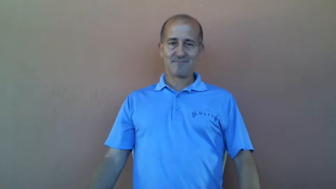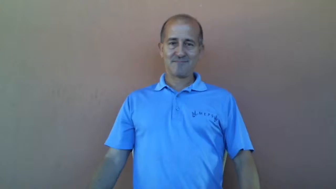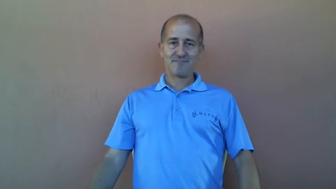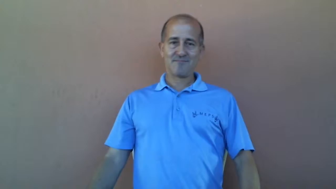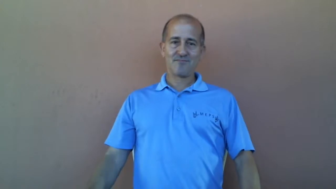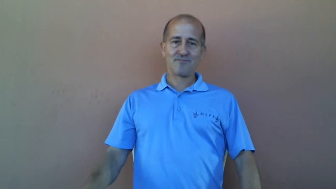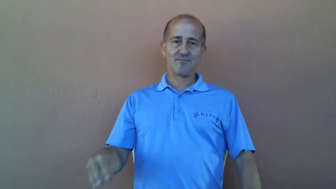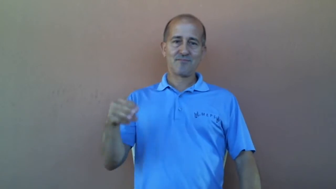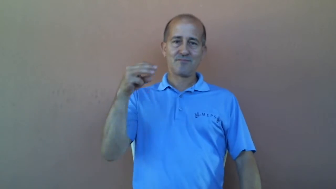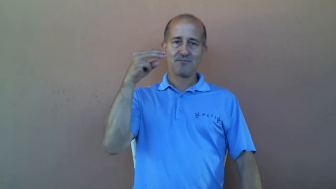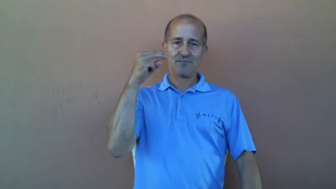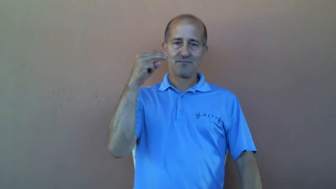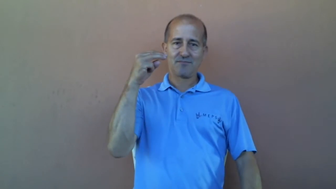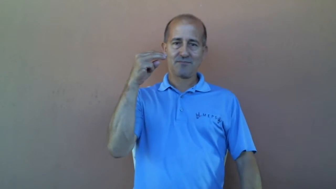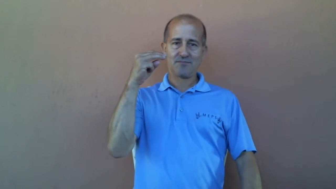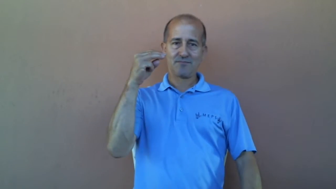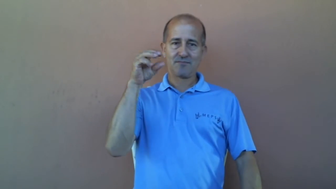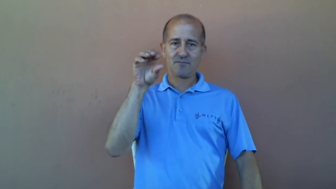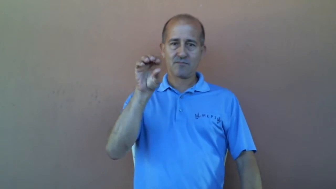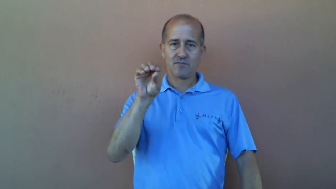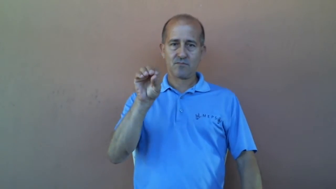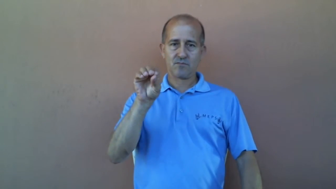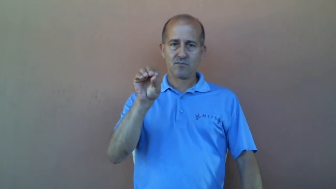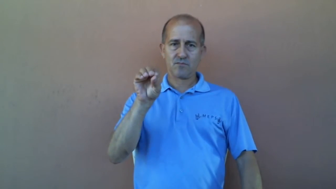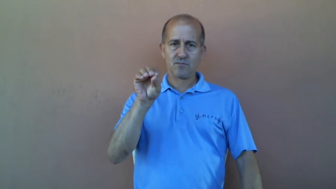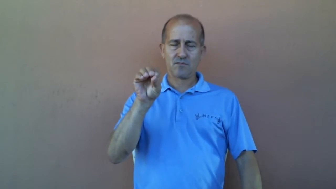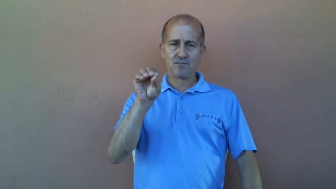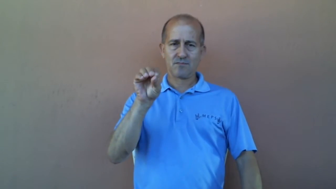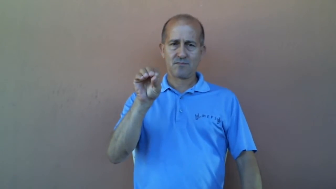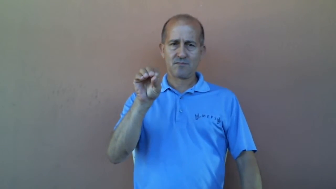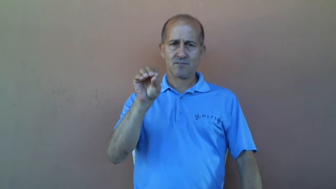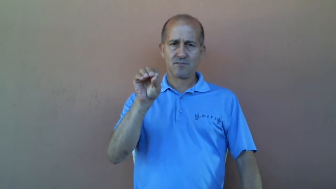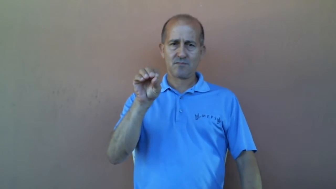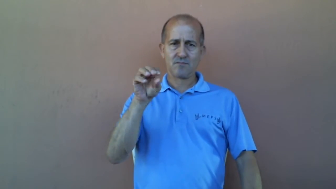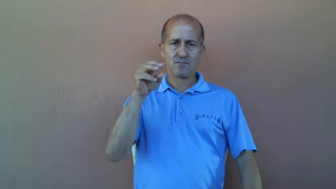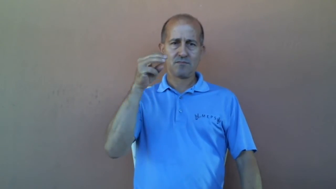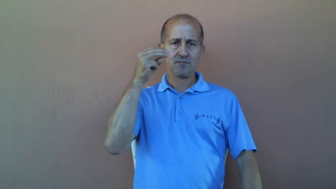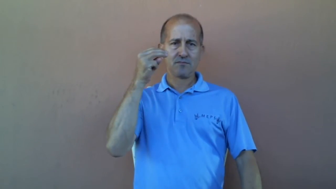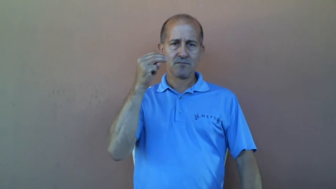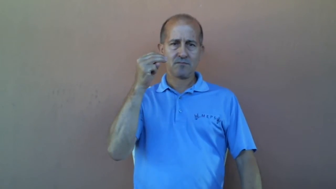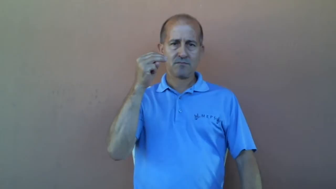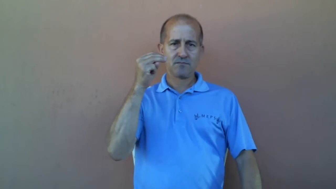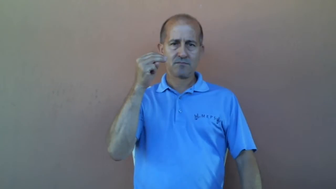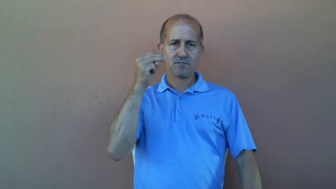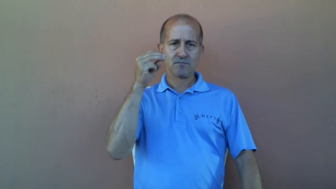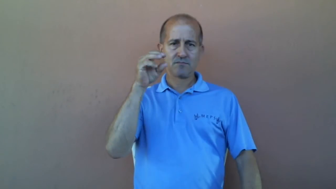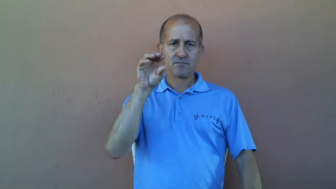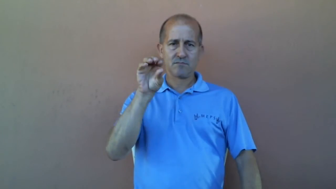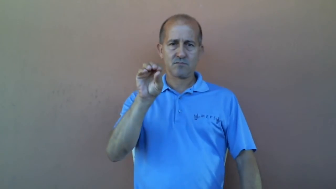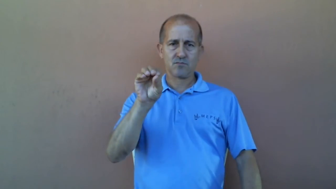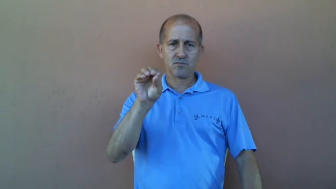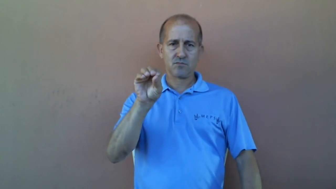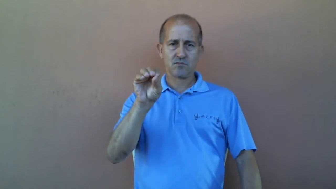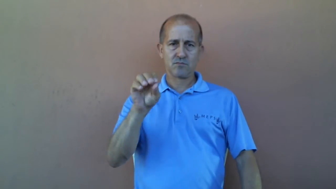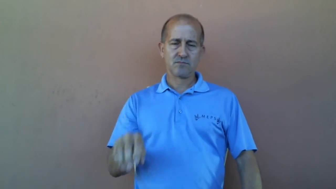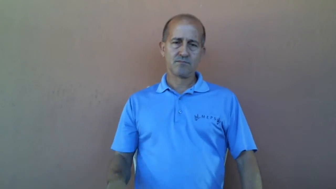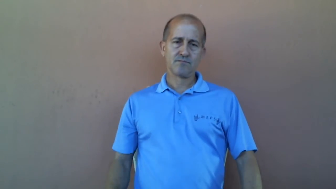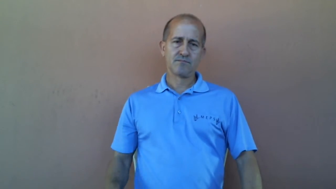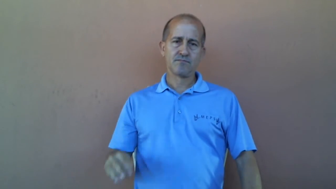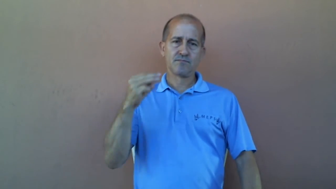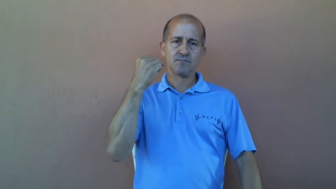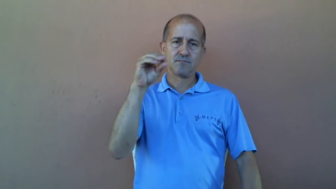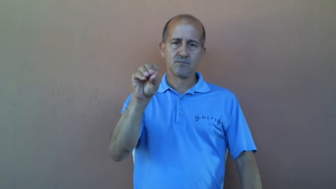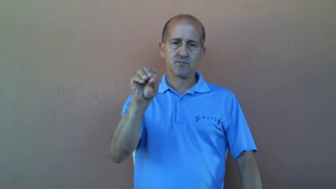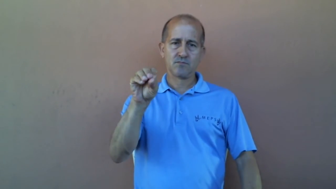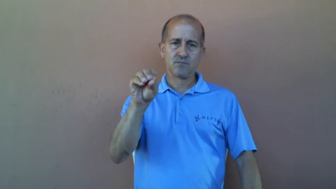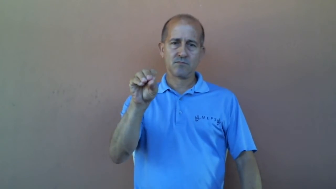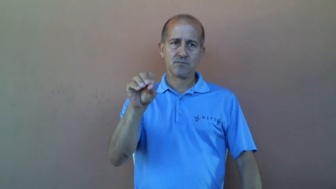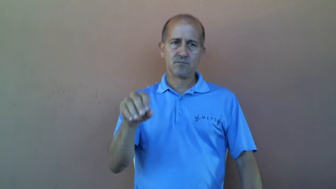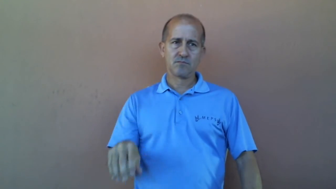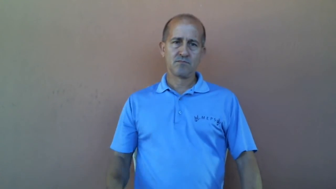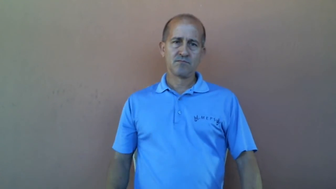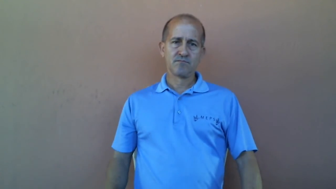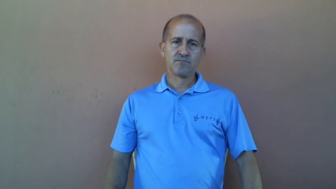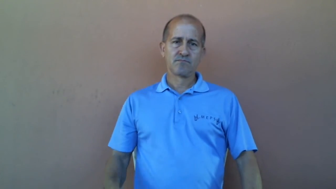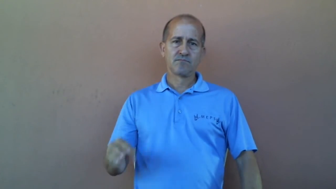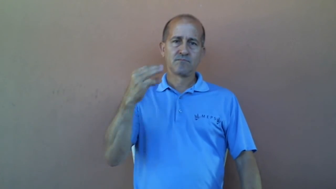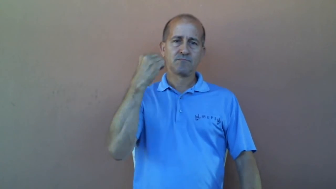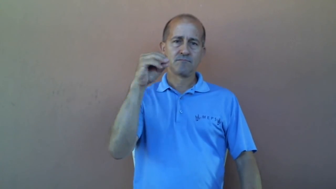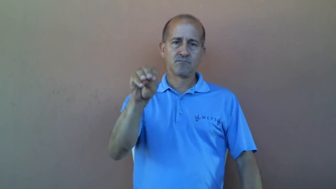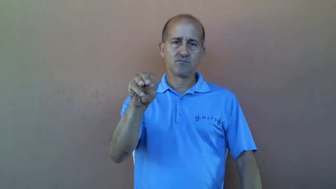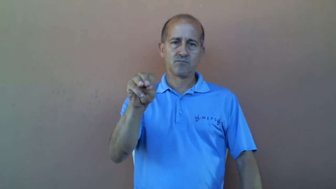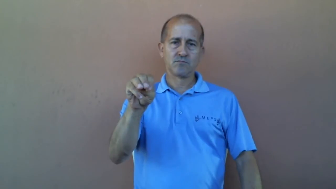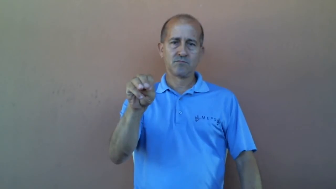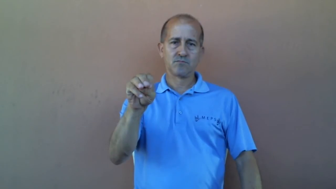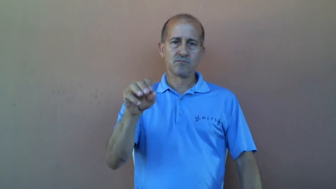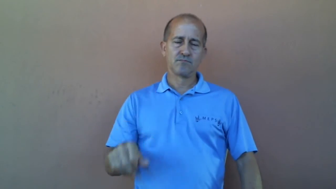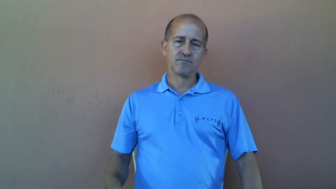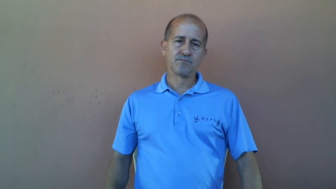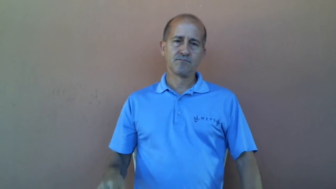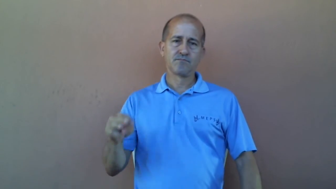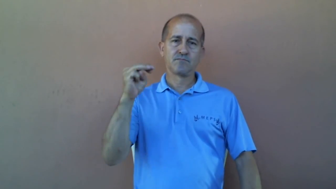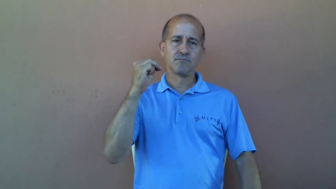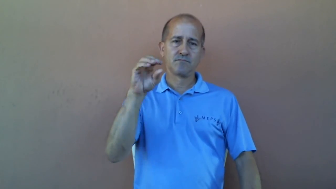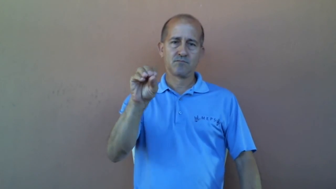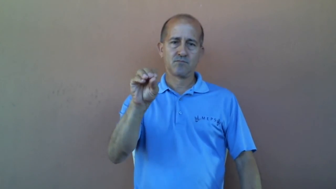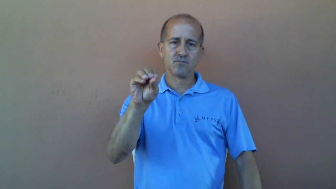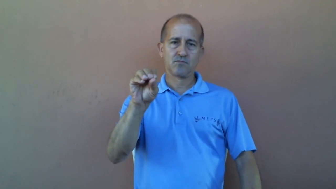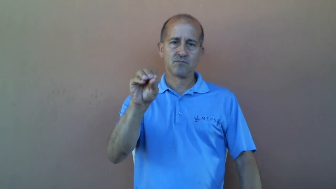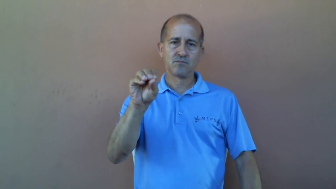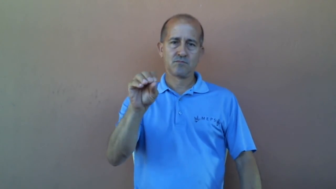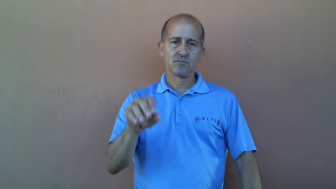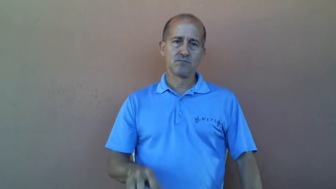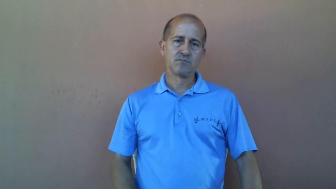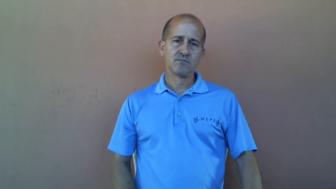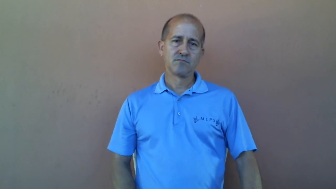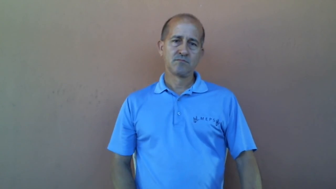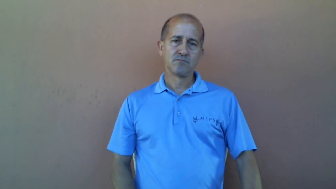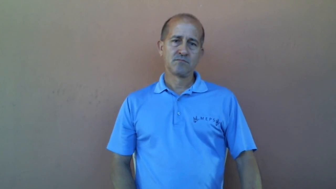Missouri